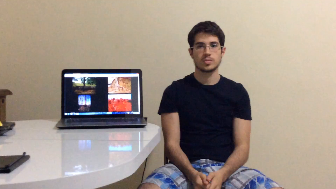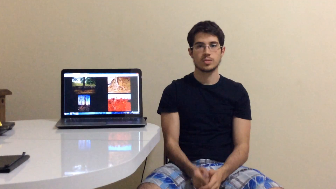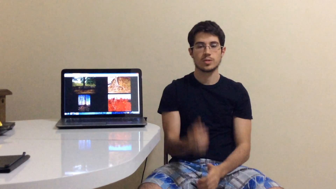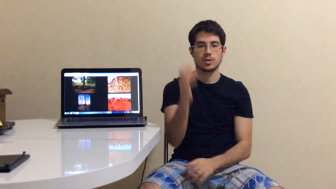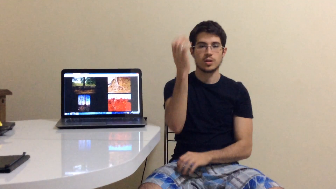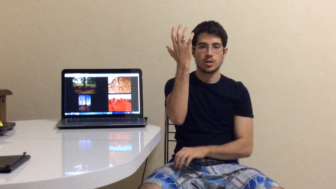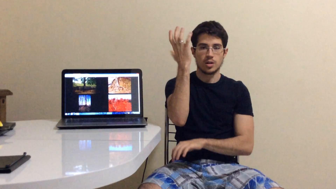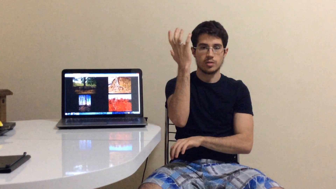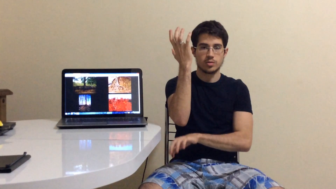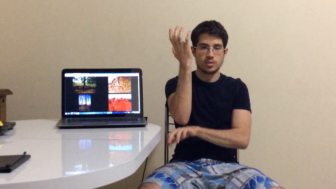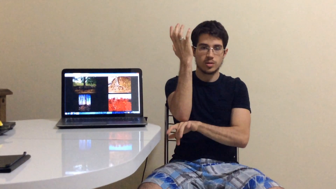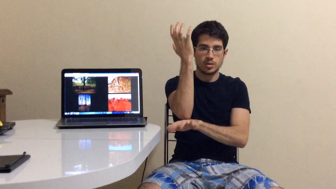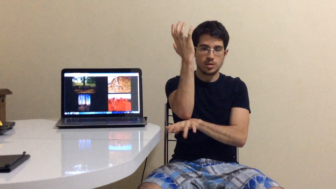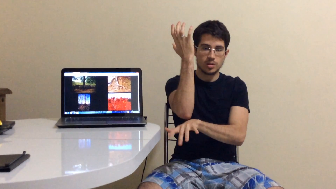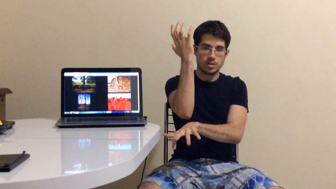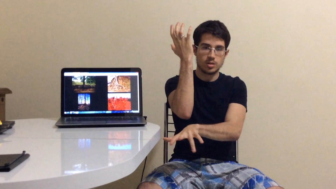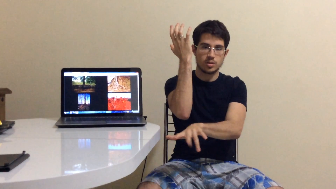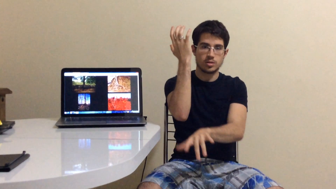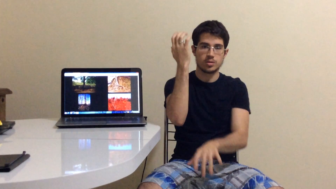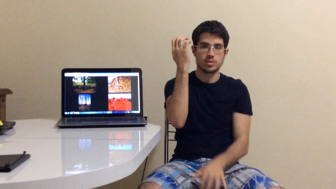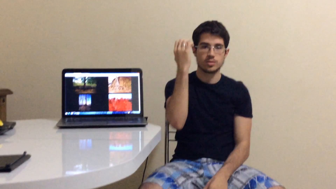root